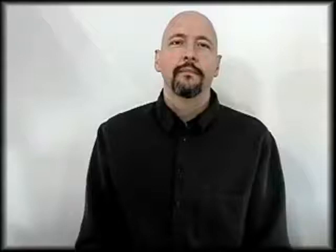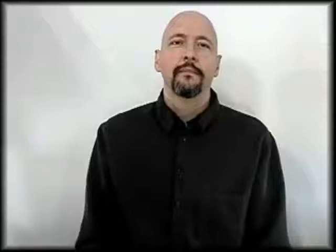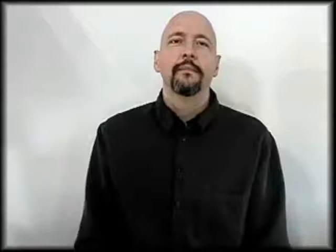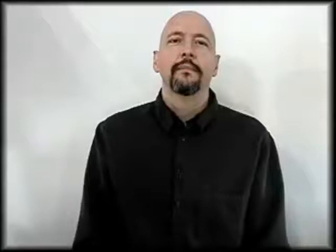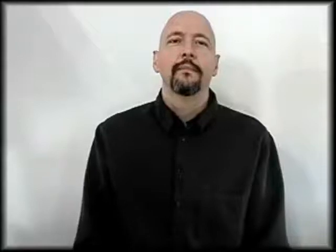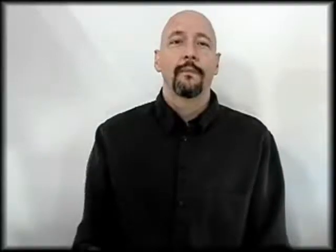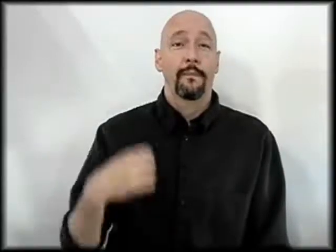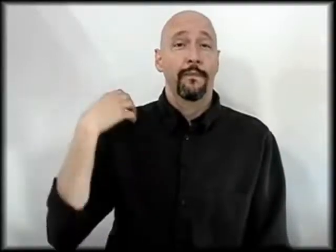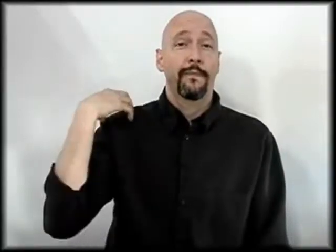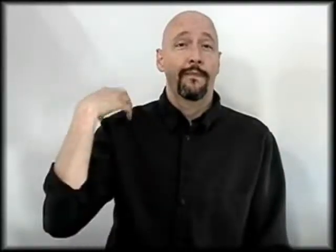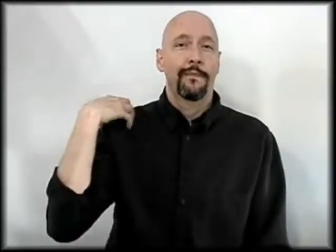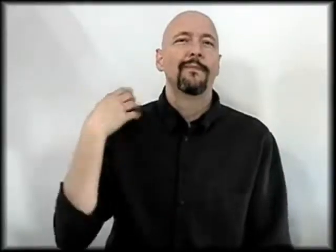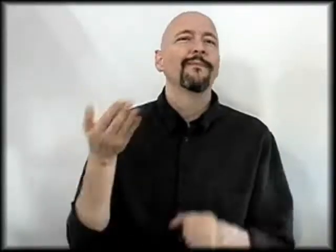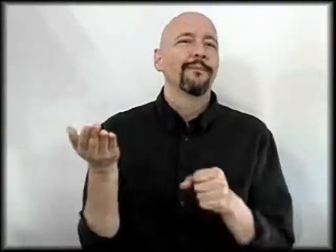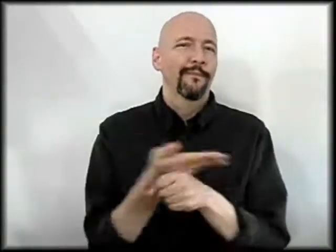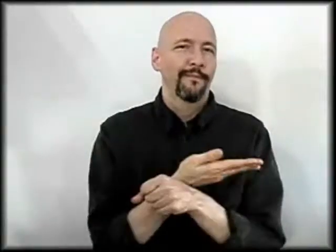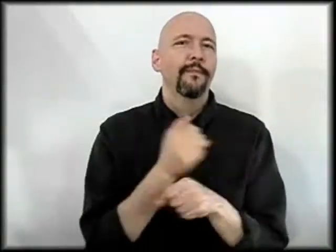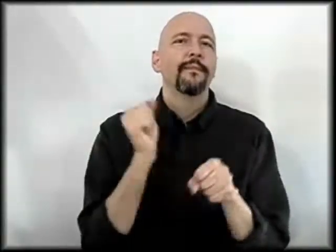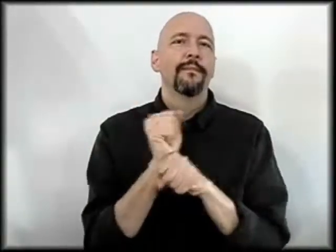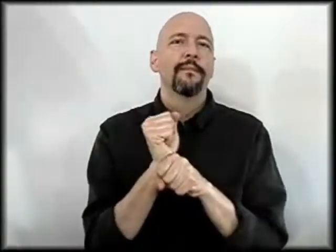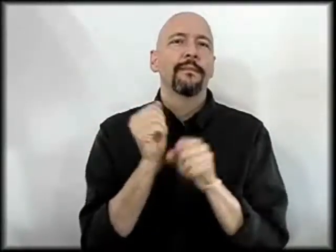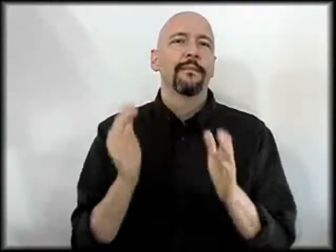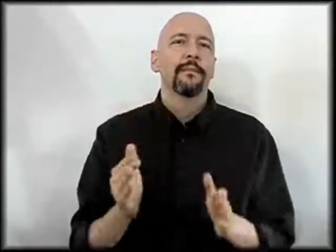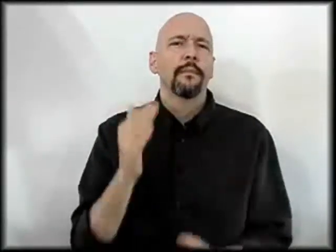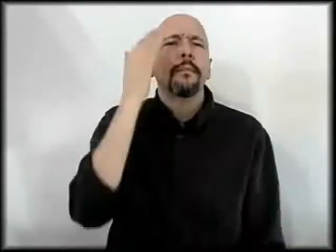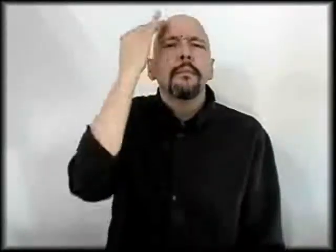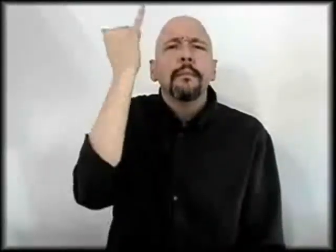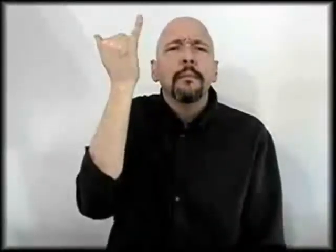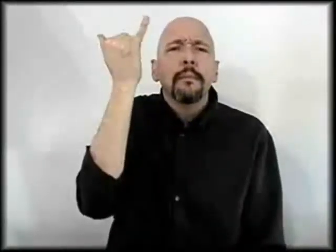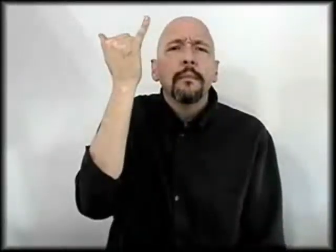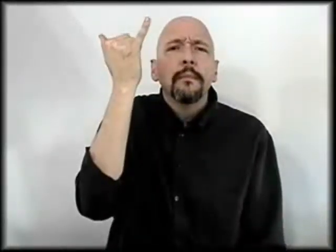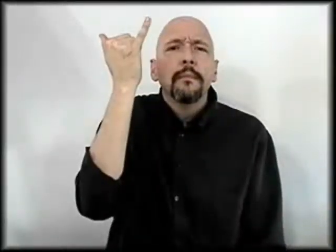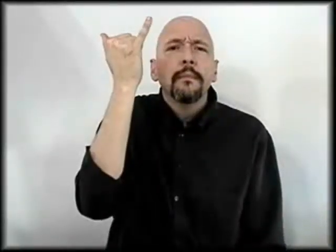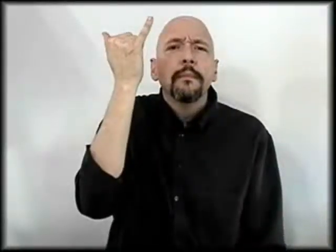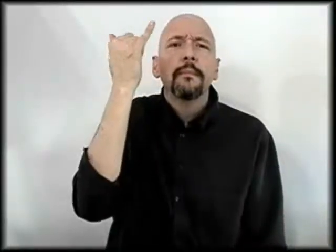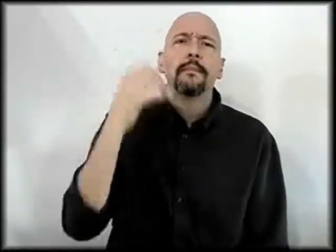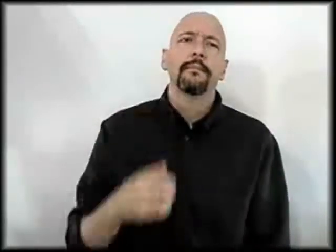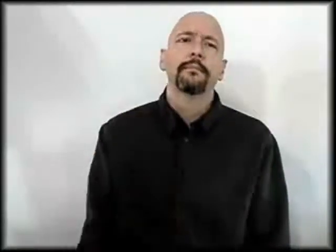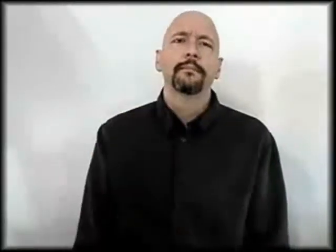BOSS FIRE WORKER WHY?